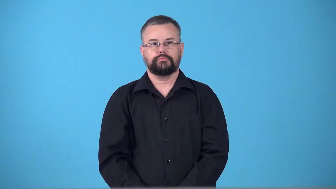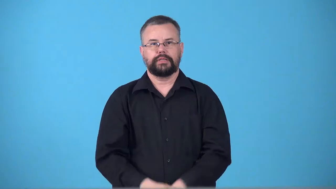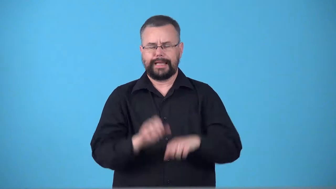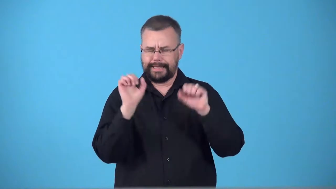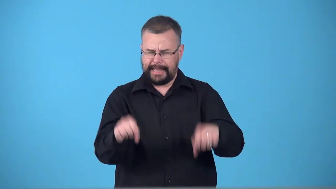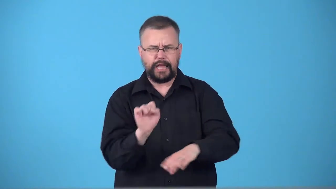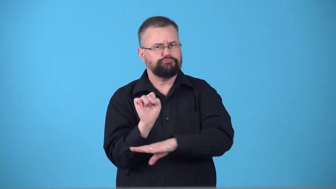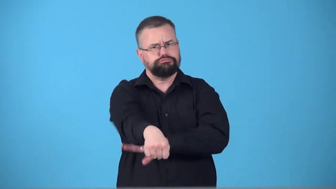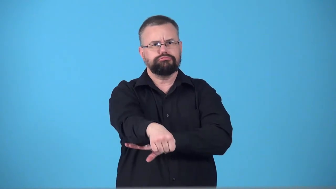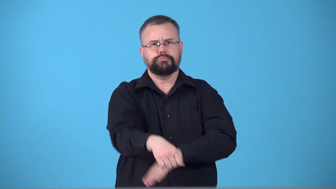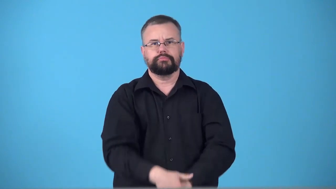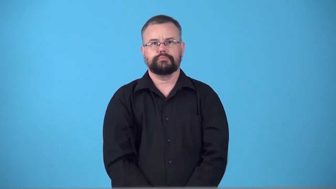surmountable